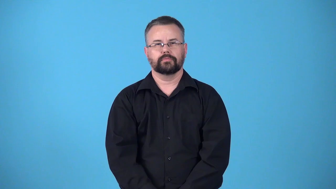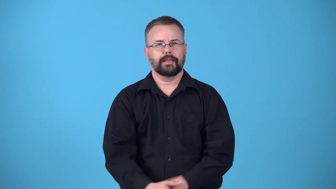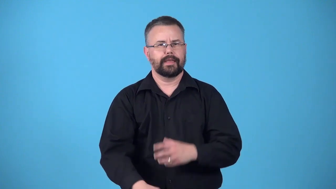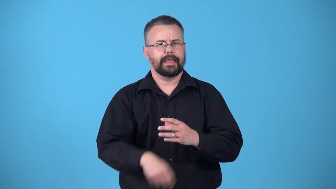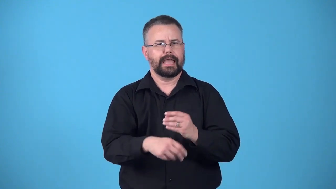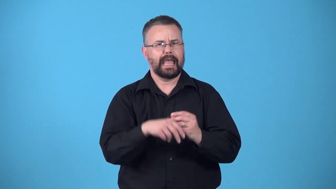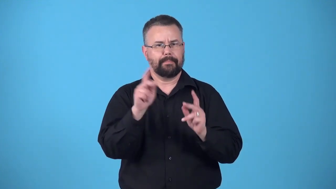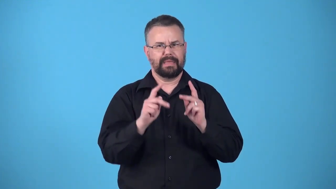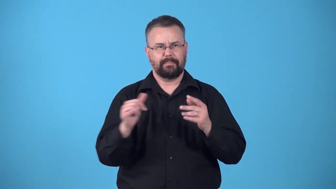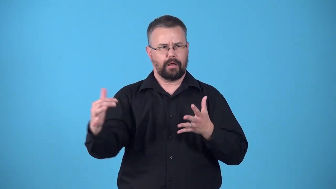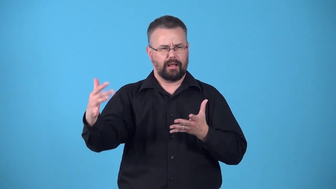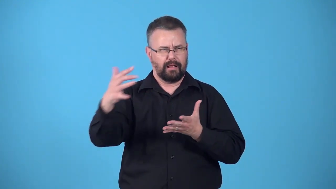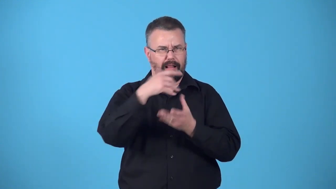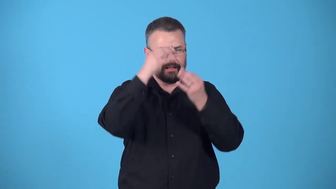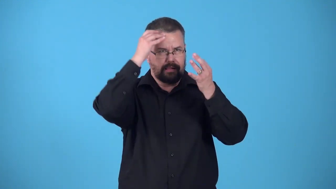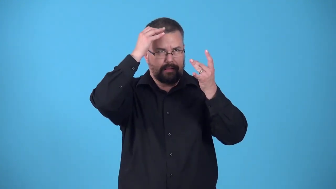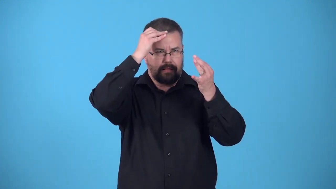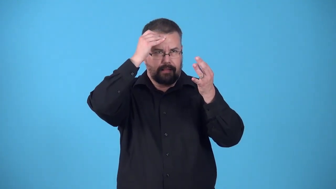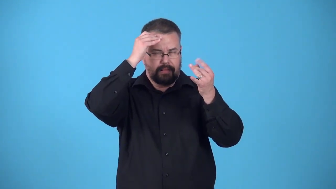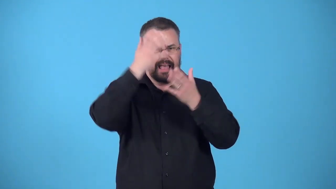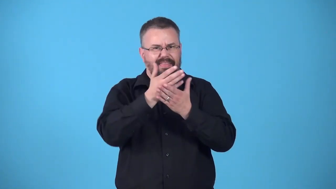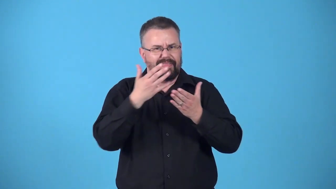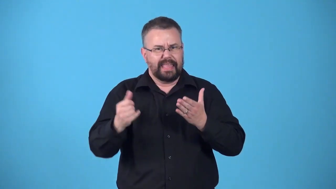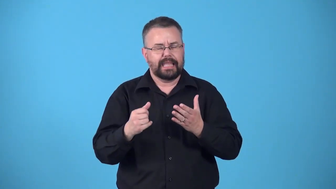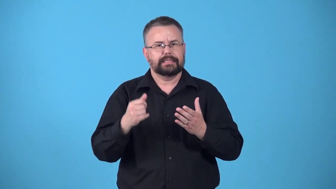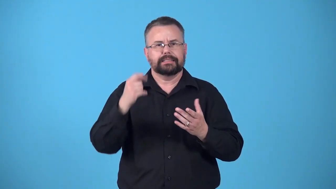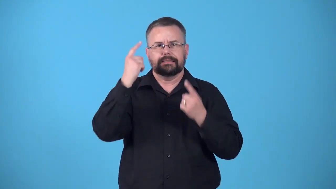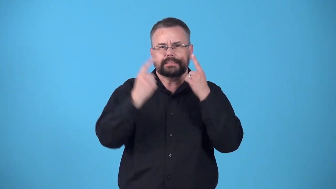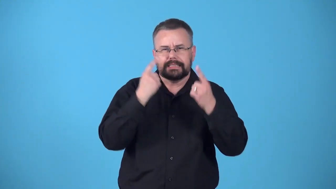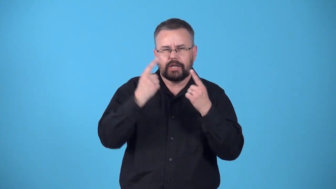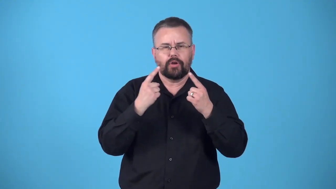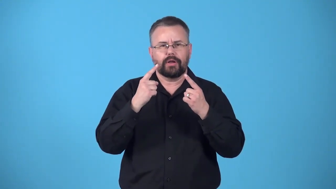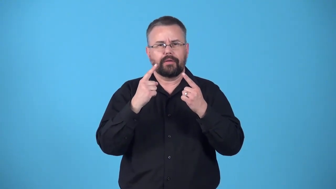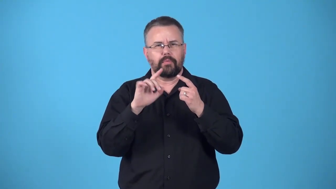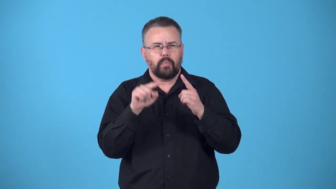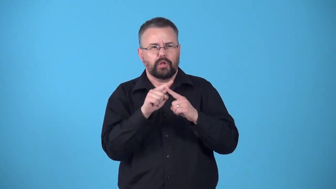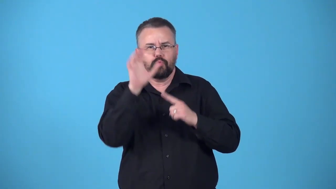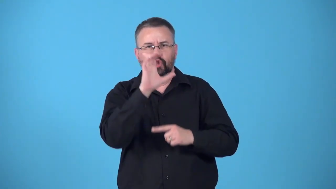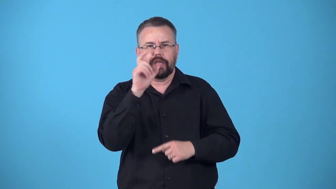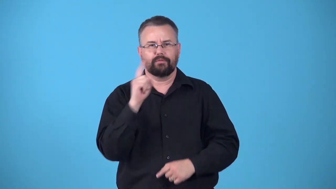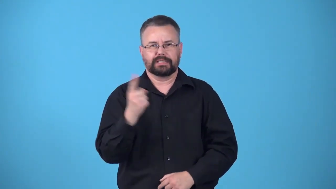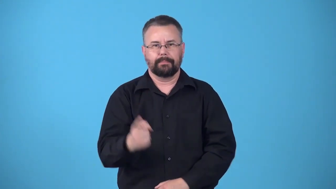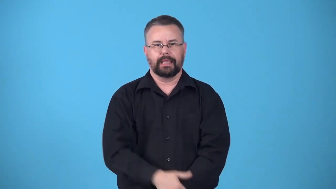cast your net widely